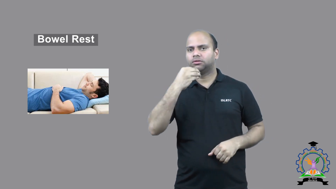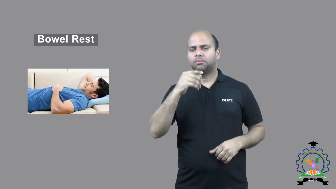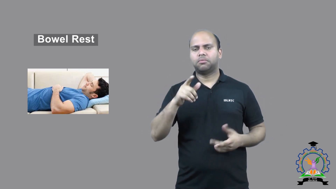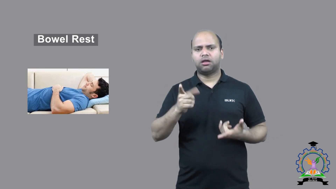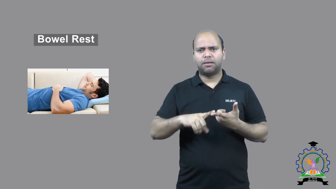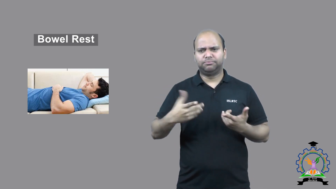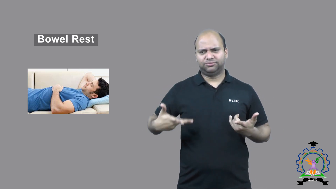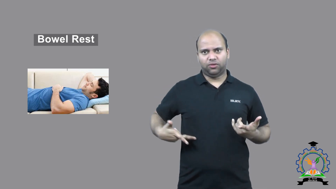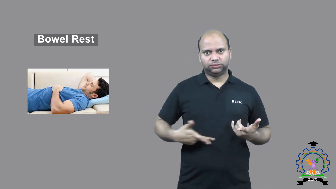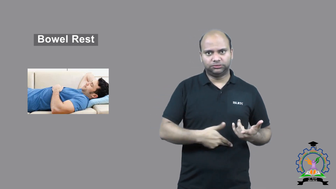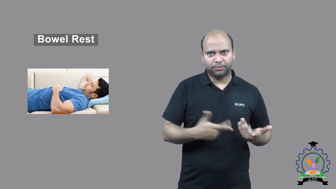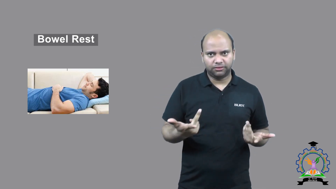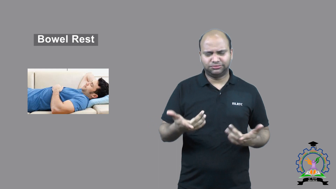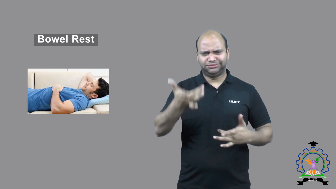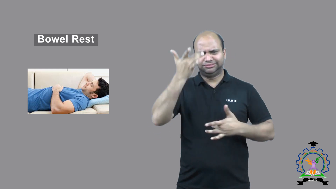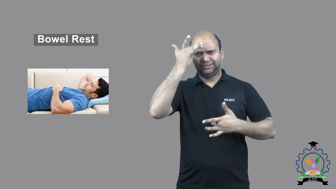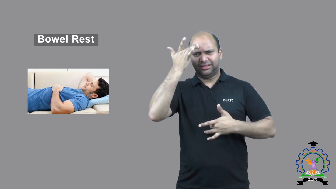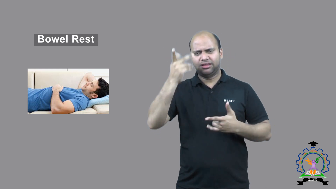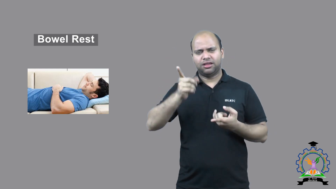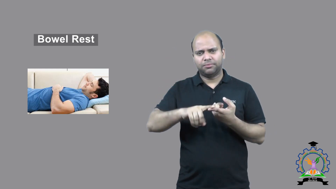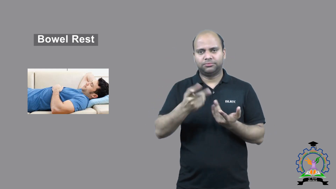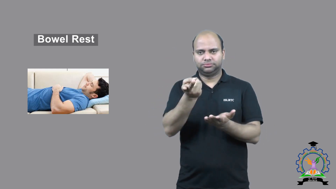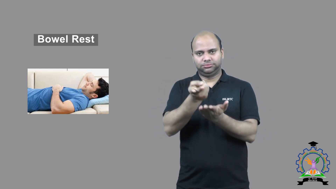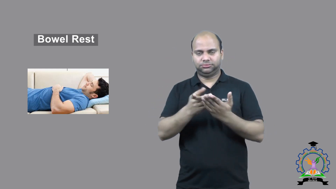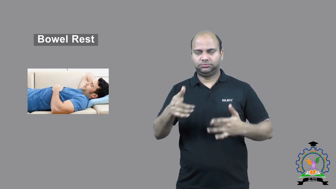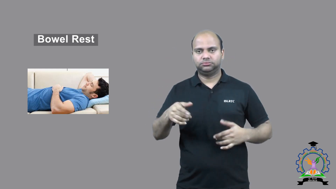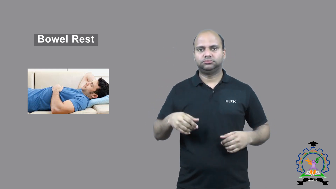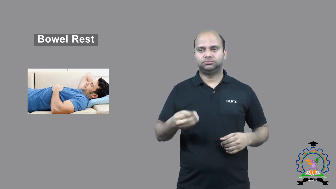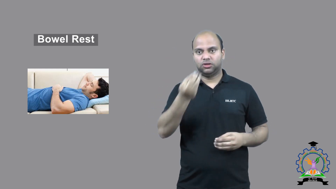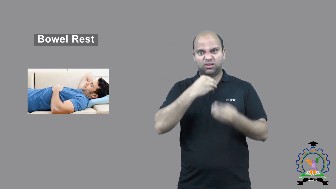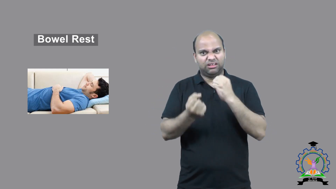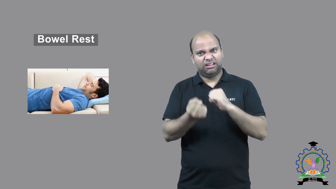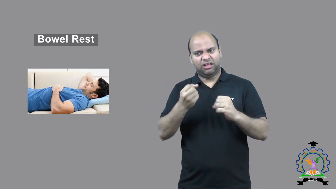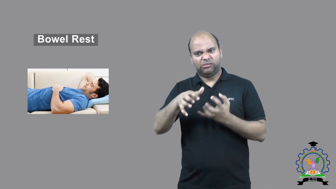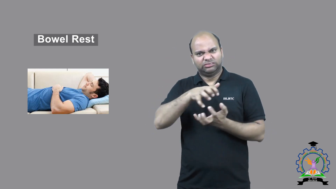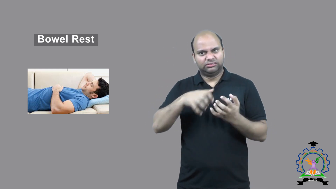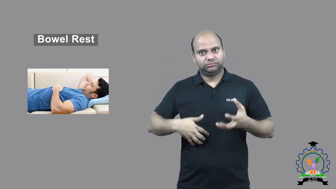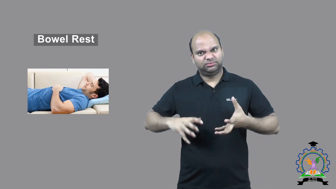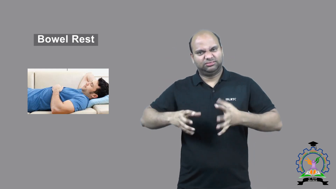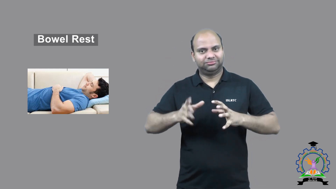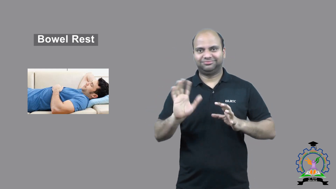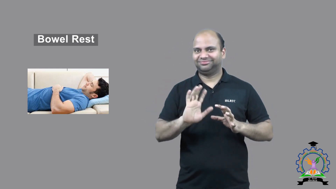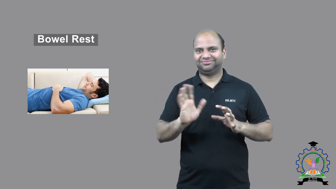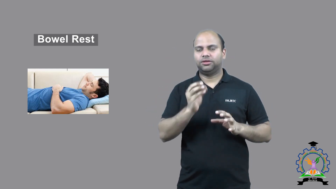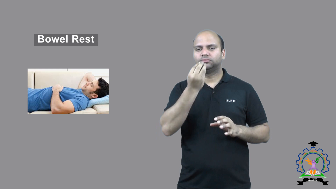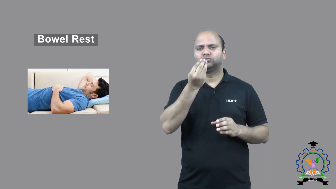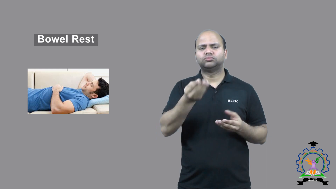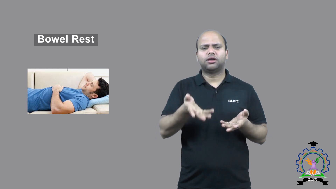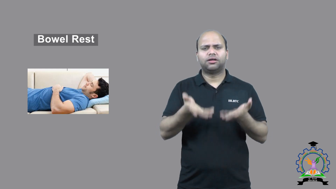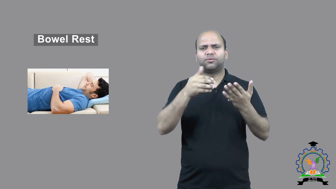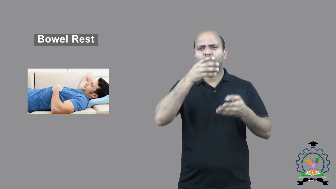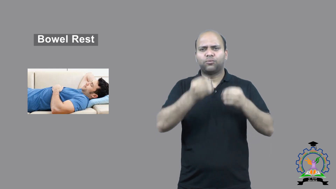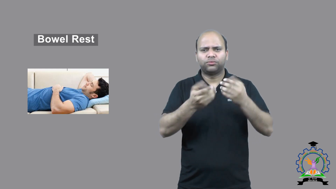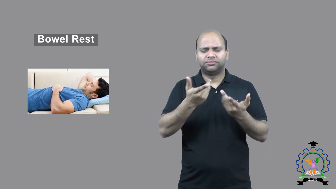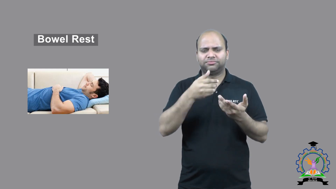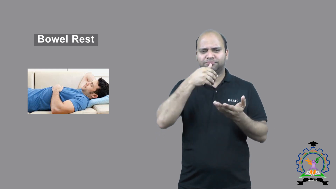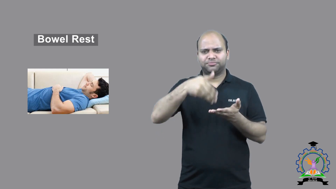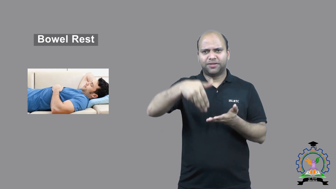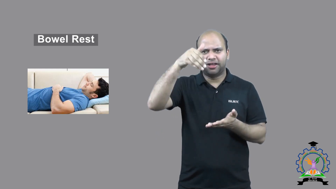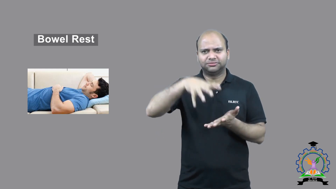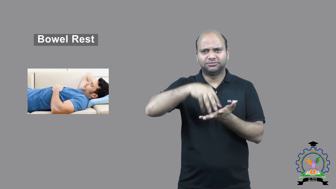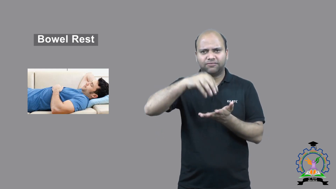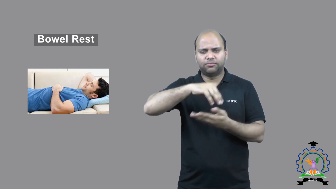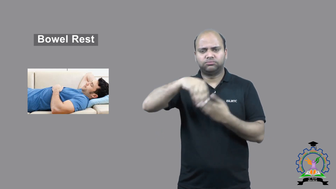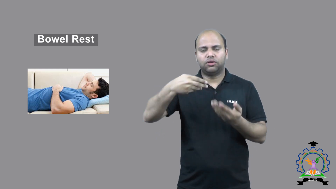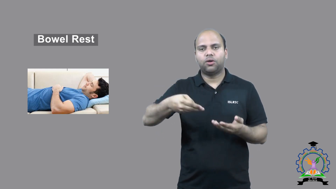Bowel Rest